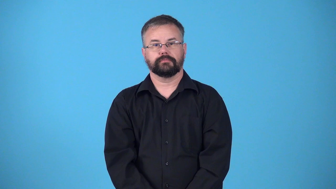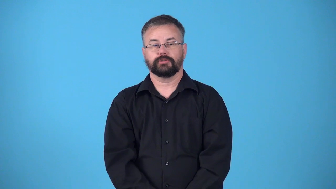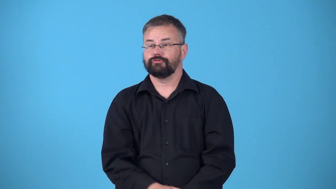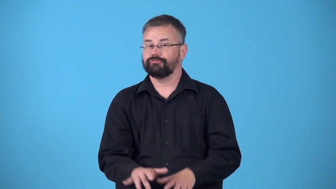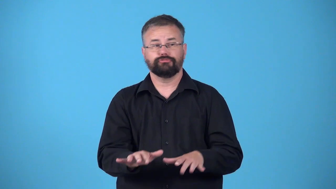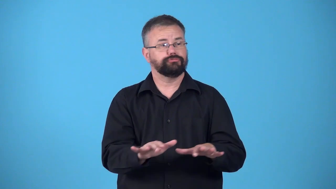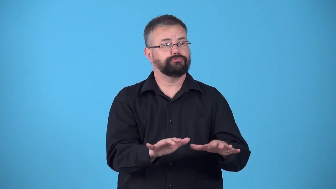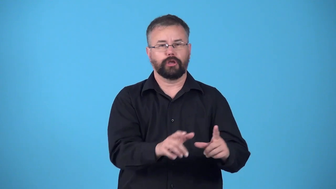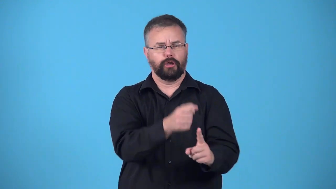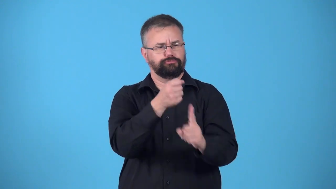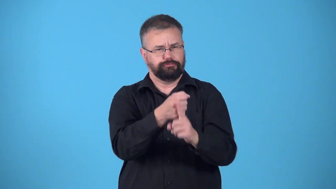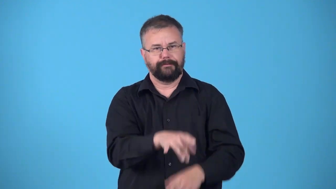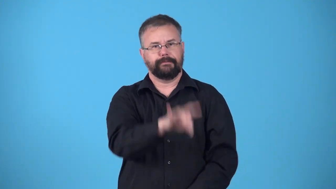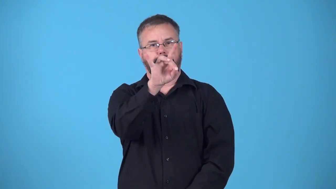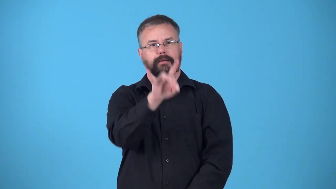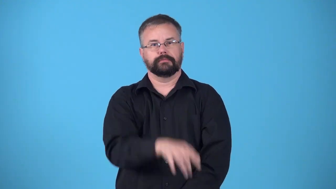come upon, happen upon,chance upon